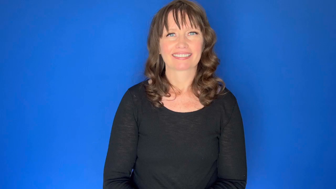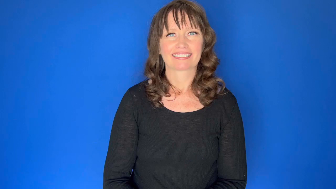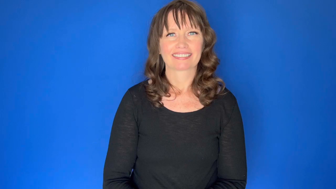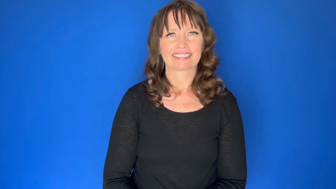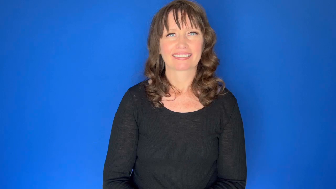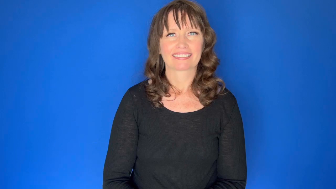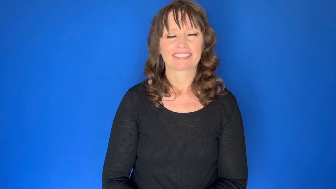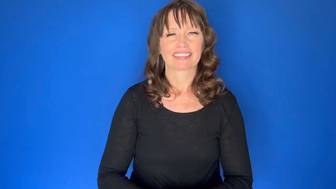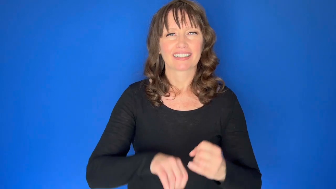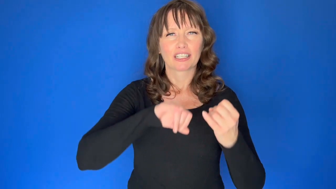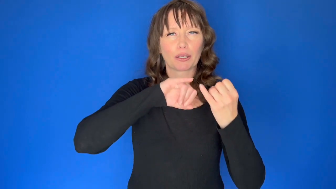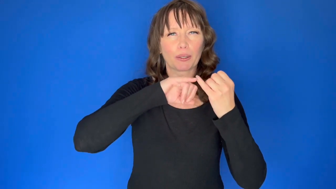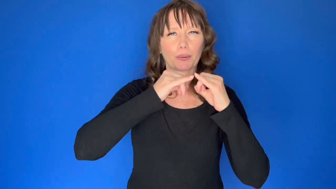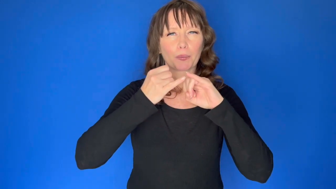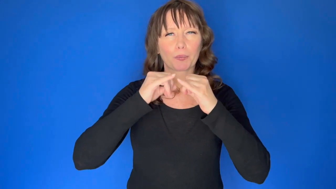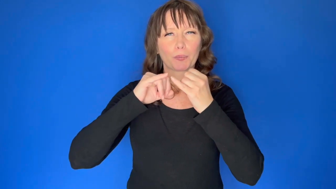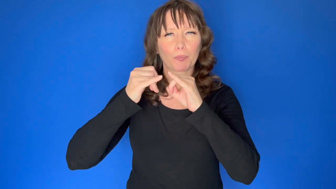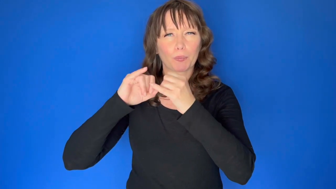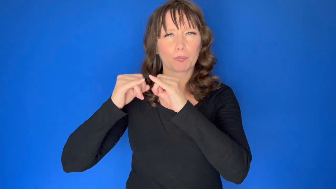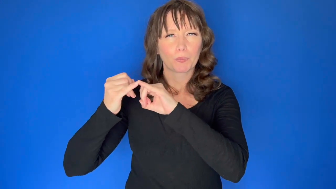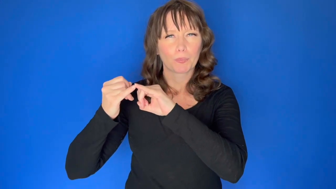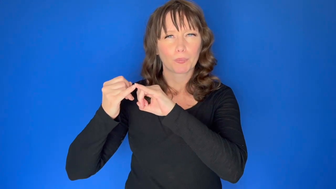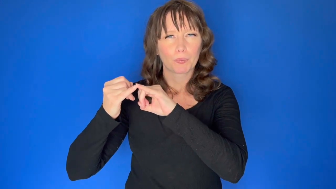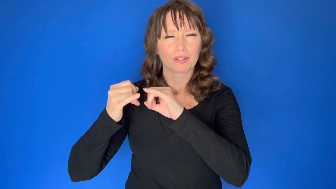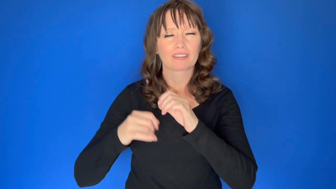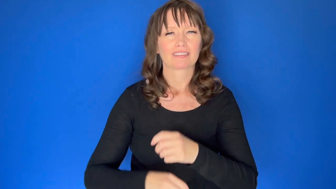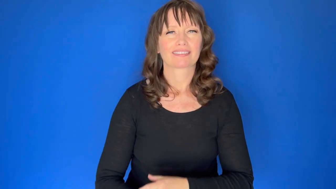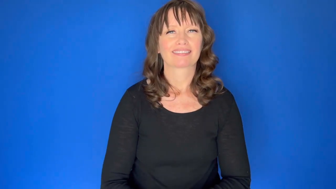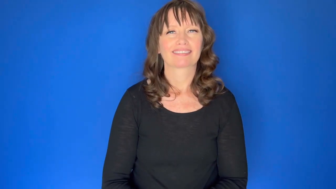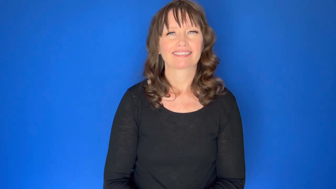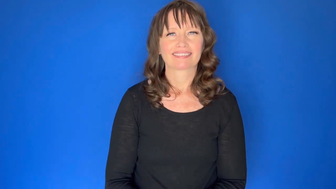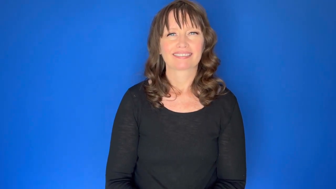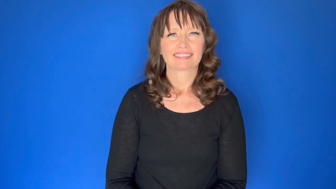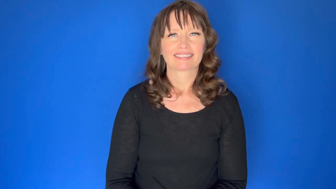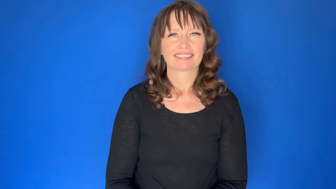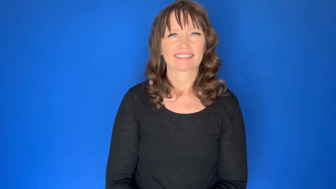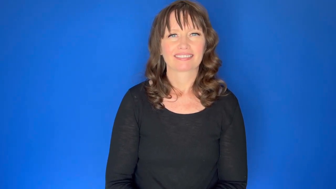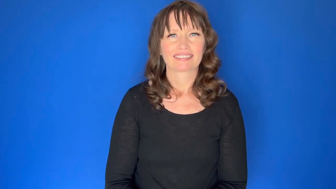small town village